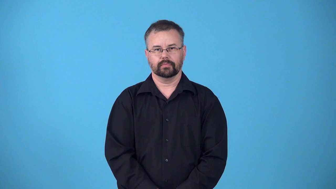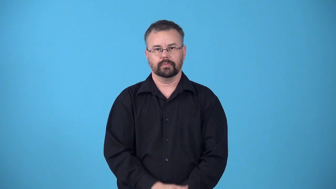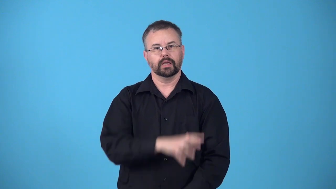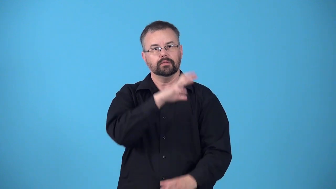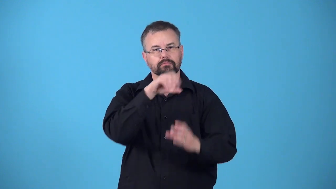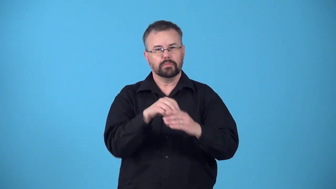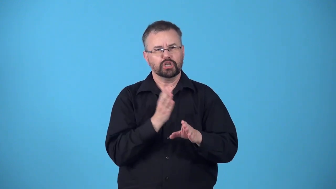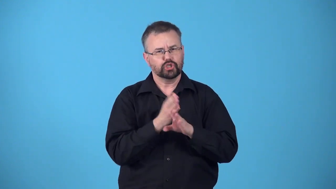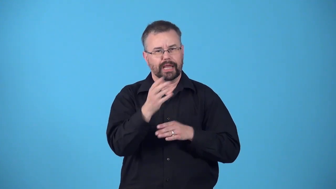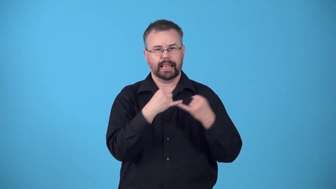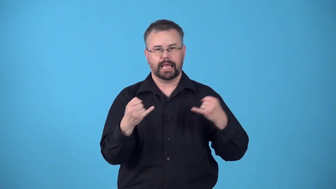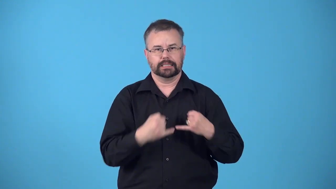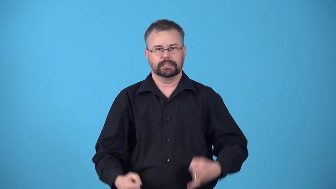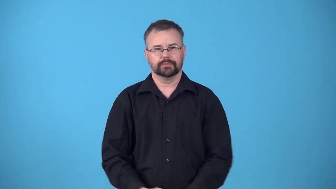rectilineal